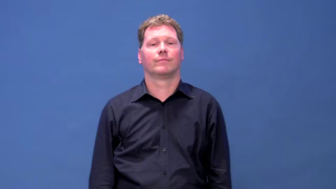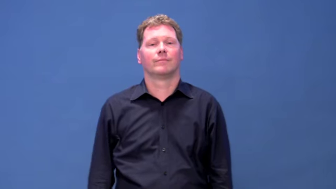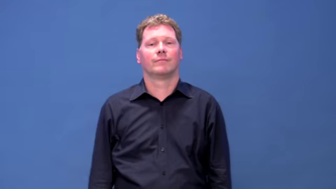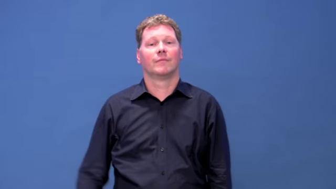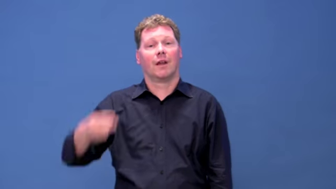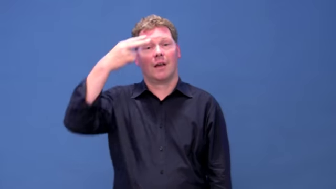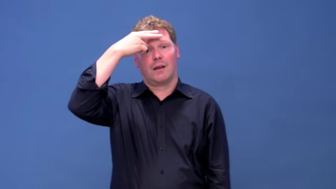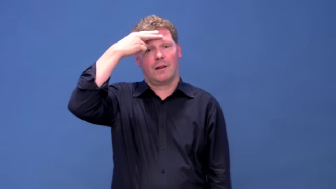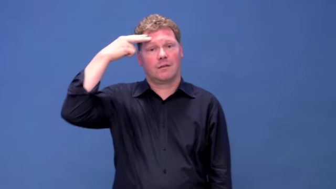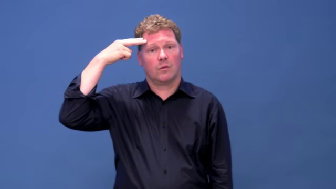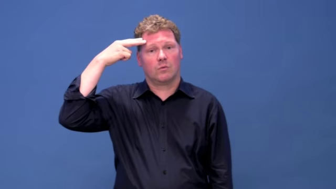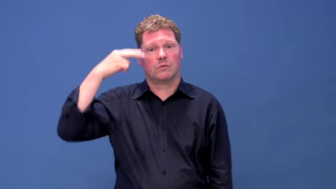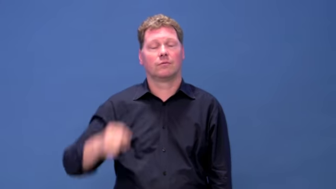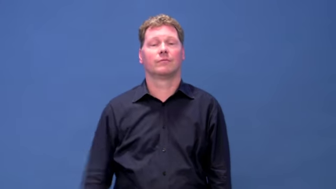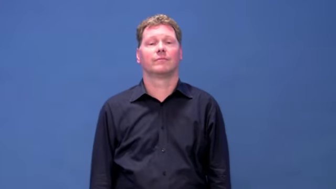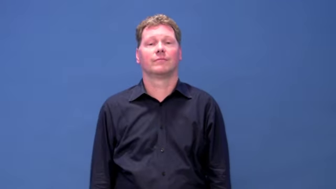Lithuania